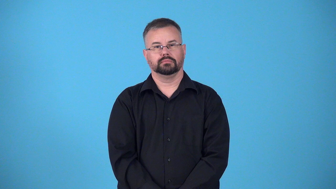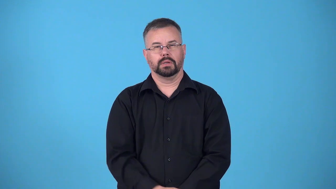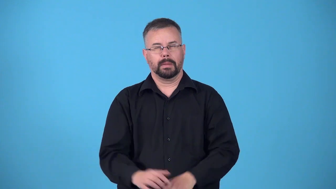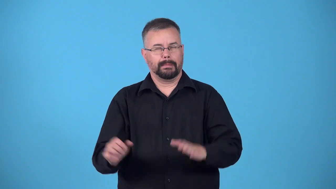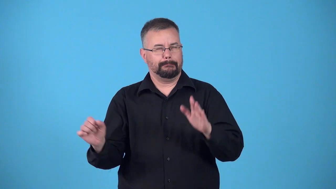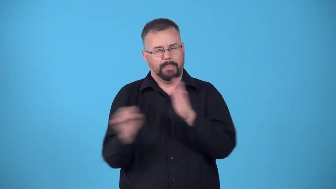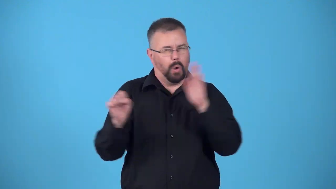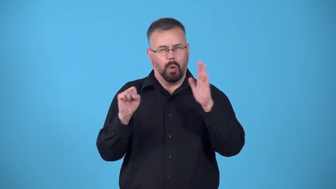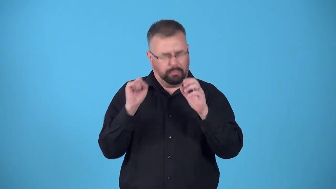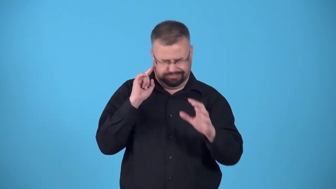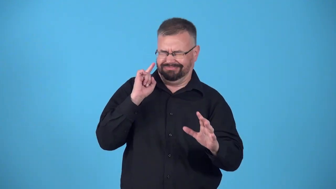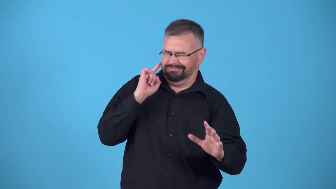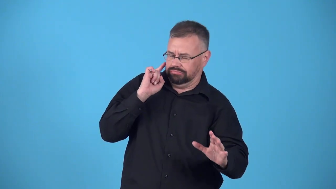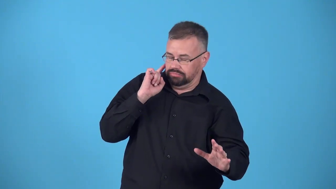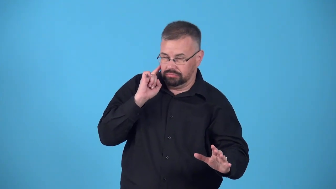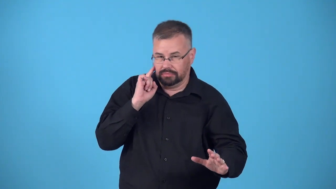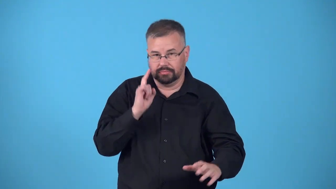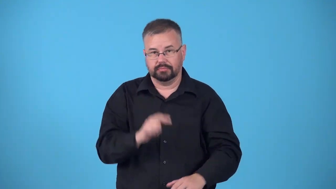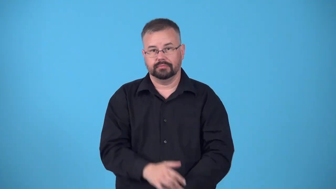ring out-sound